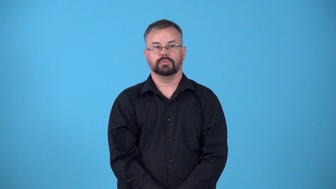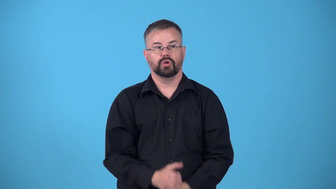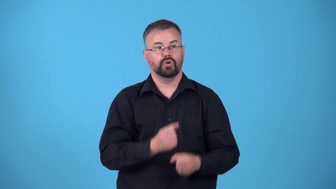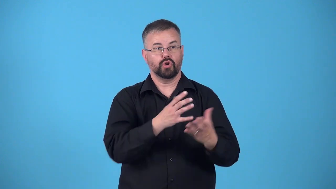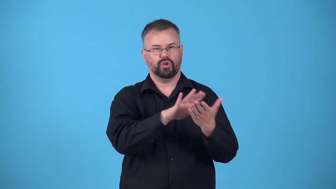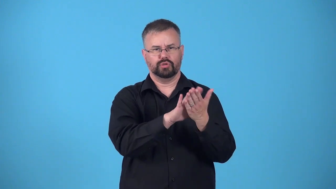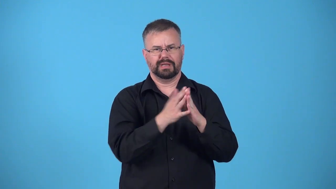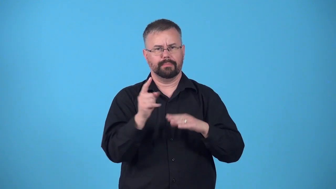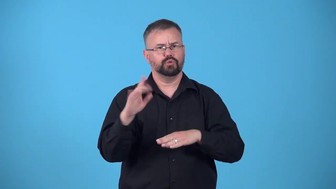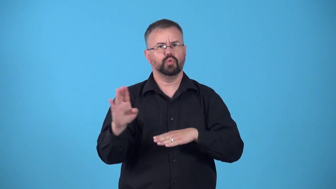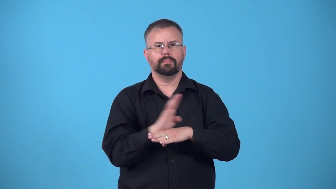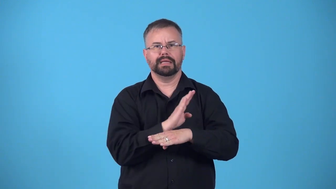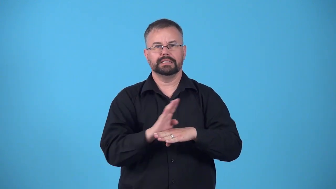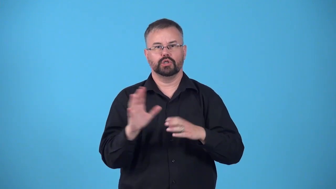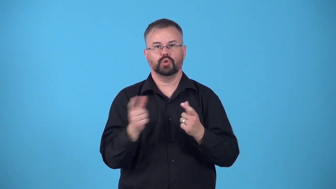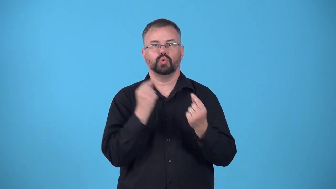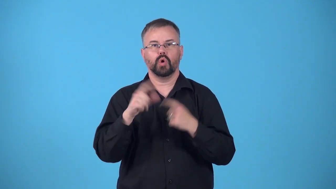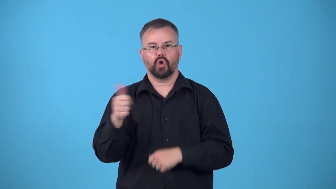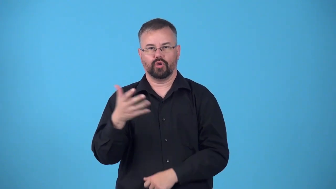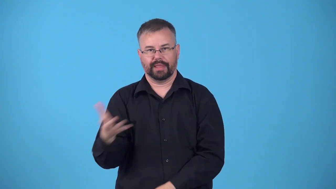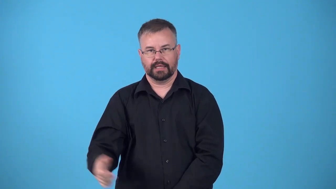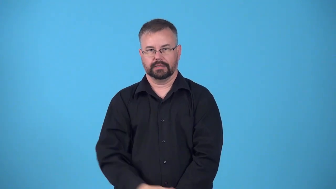tied up